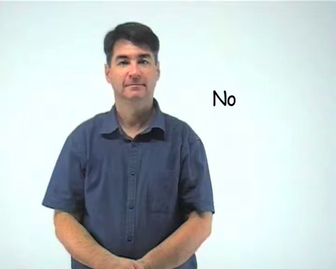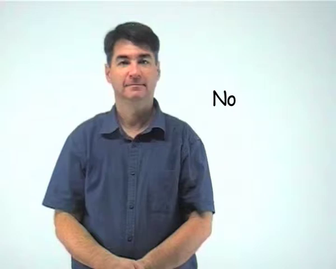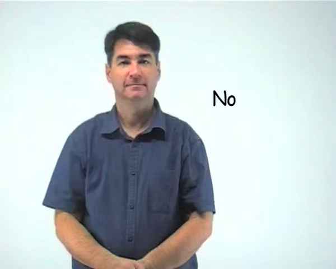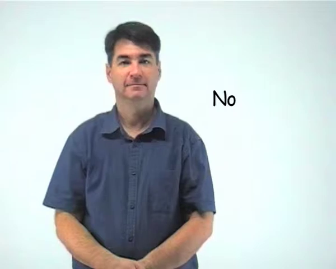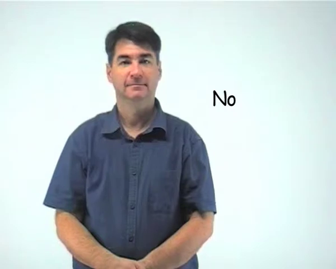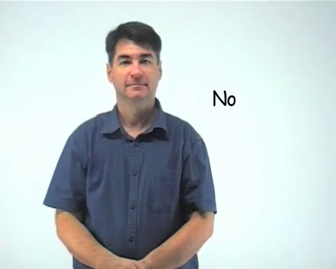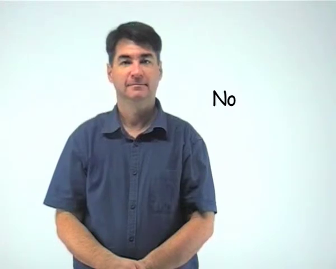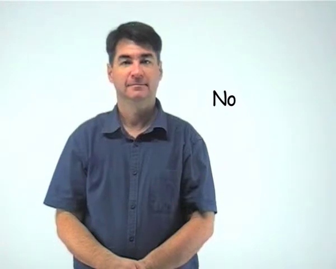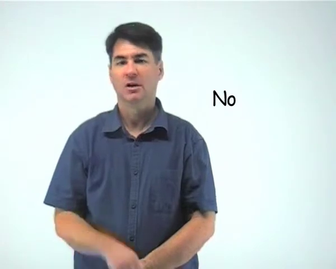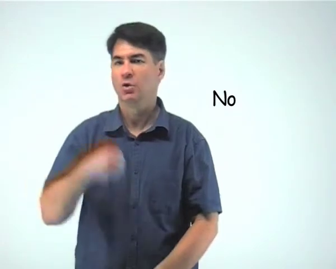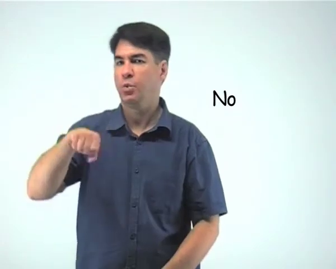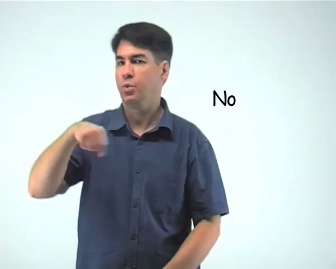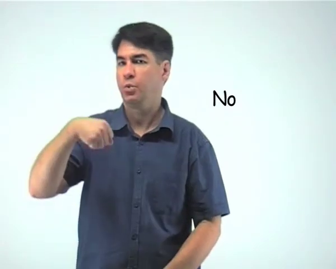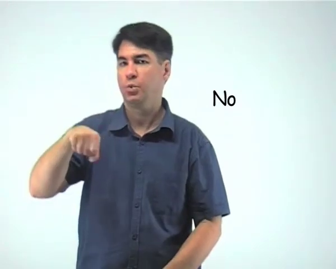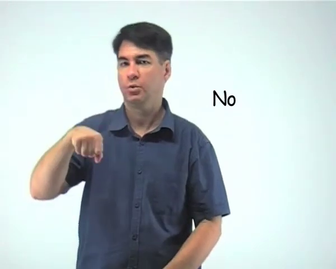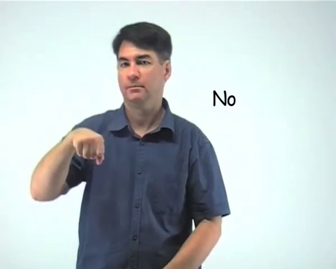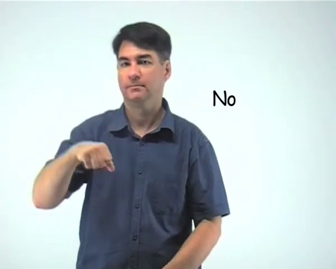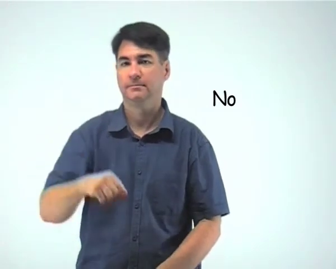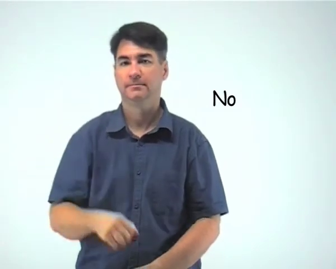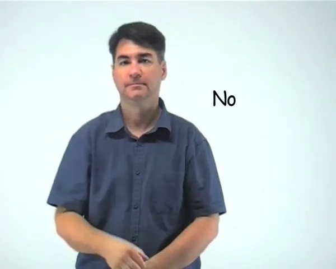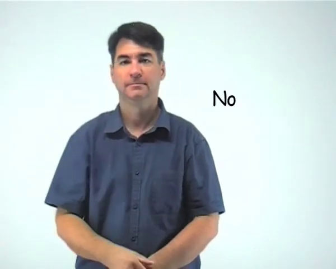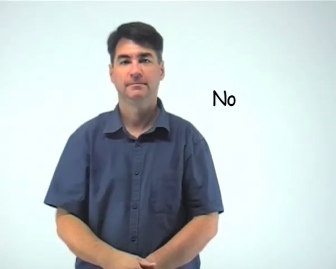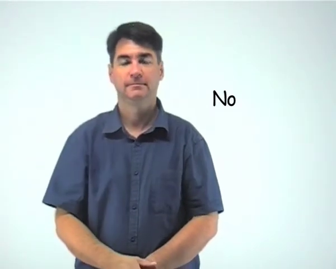No